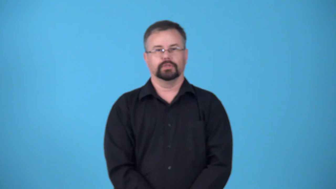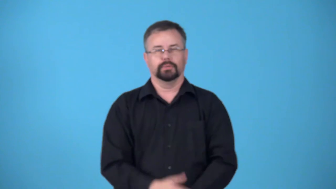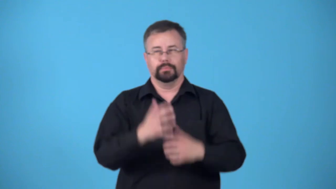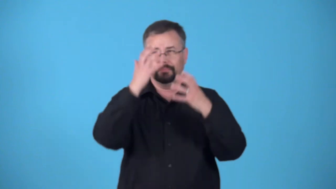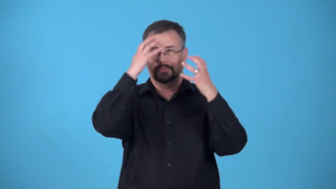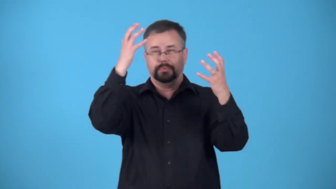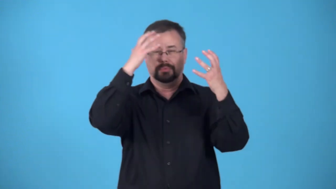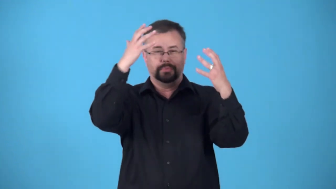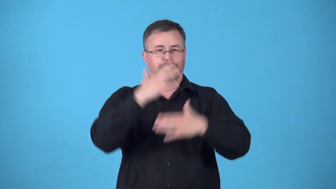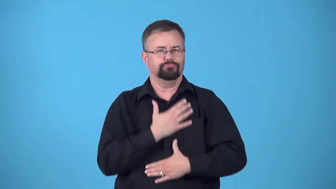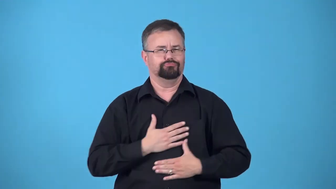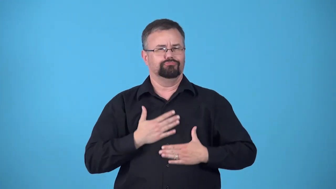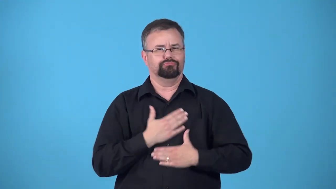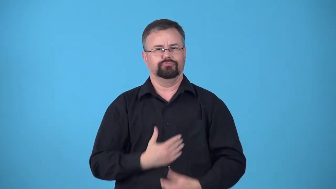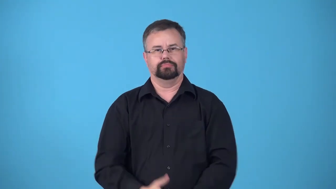buzz